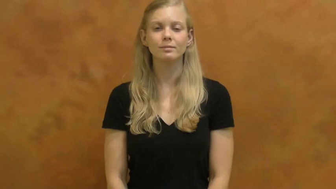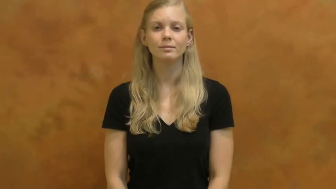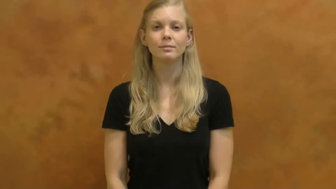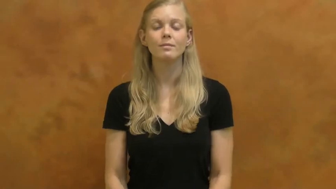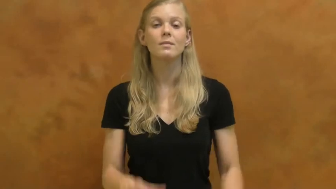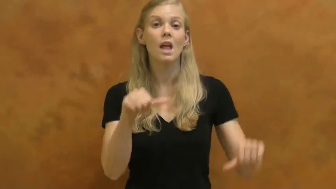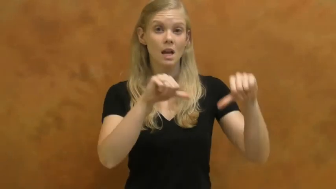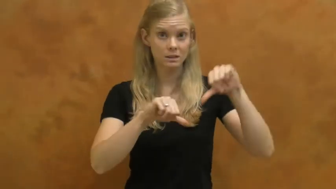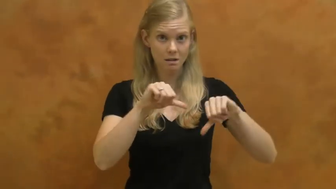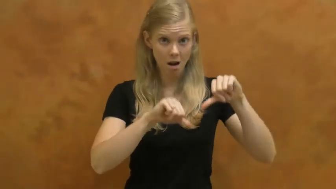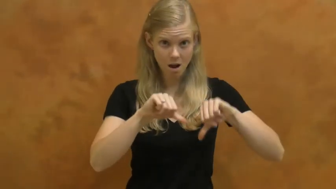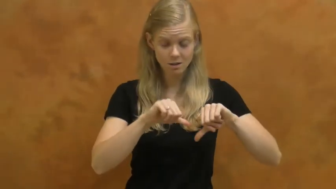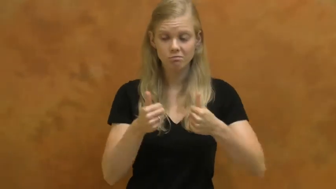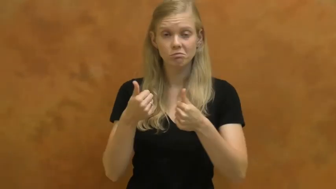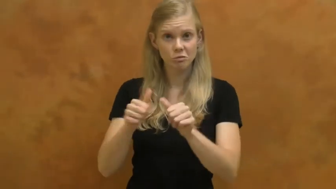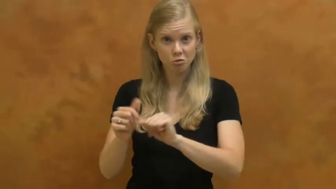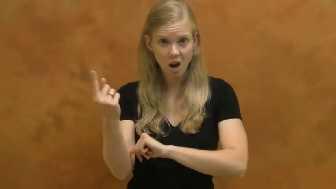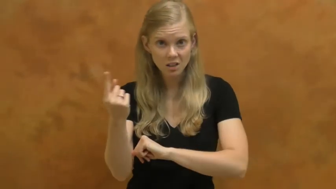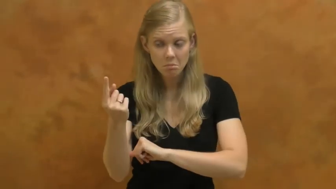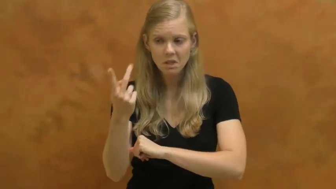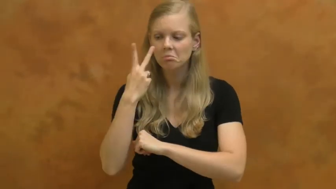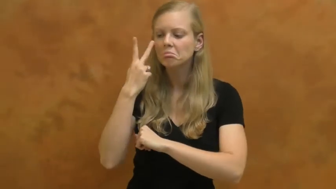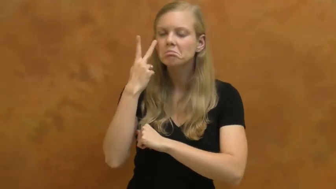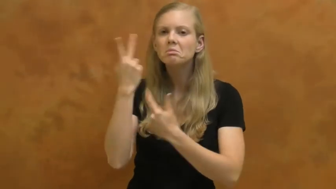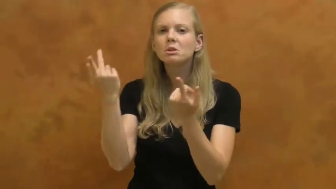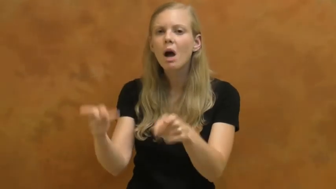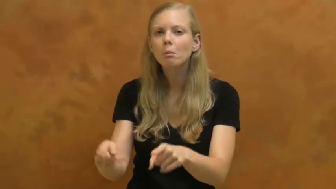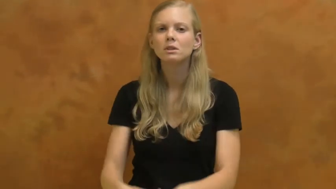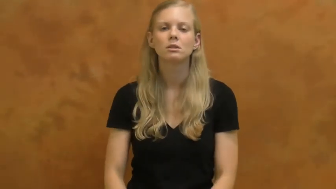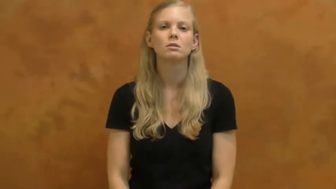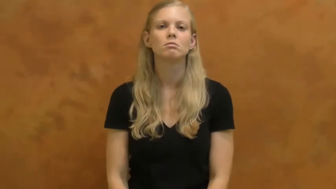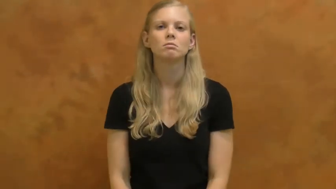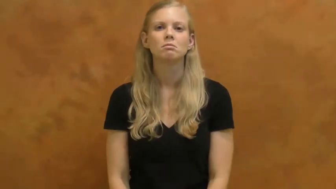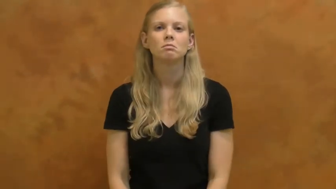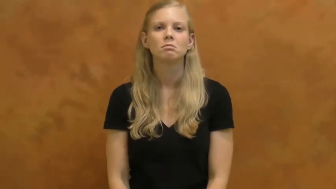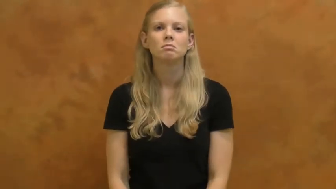experiment